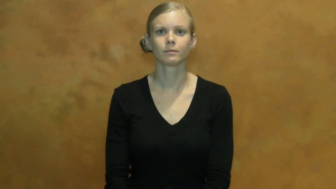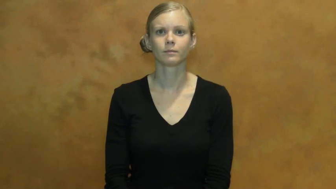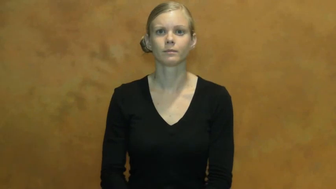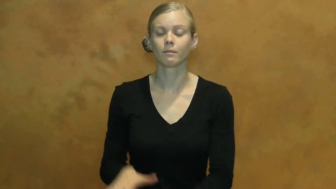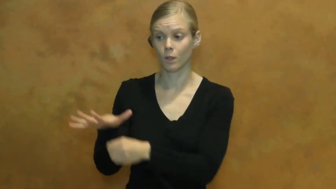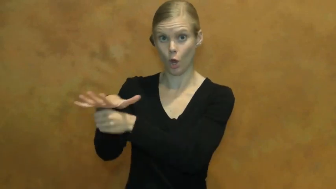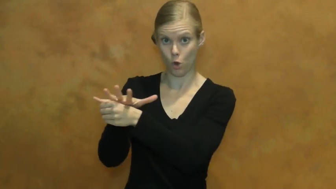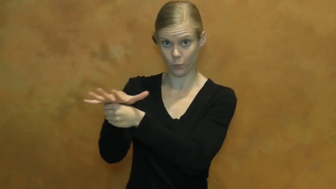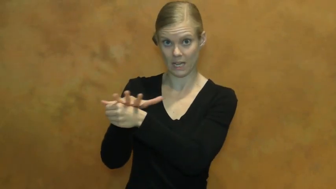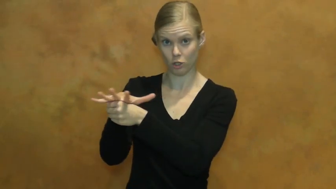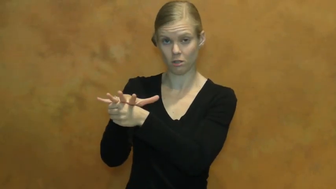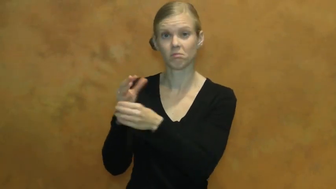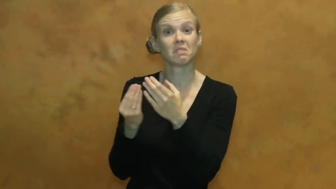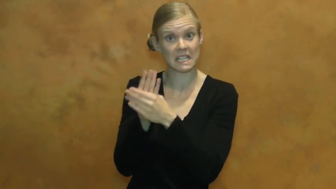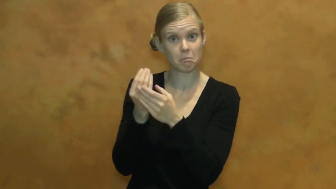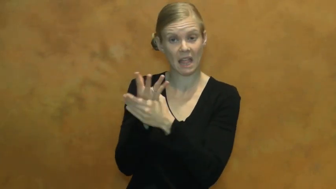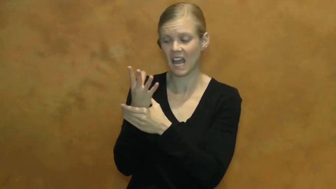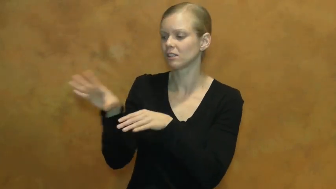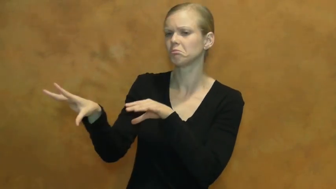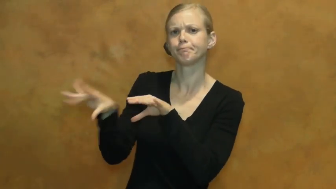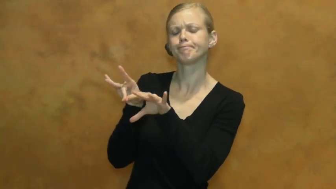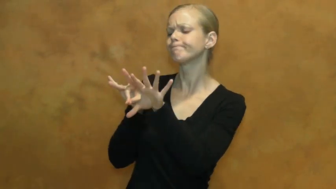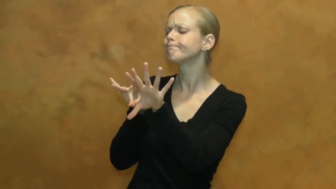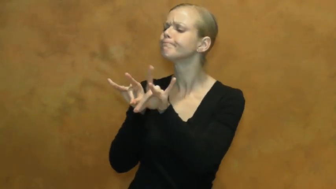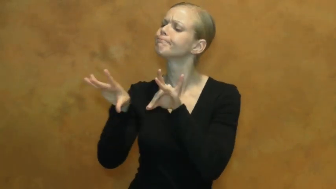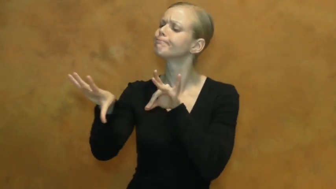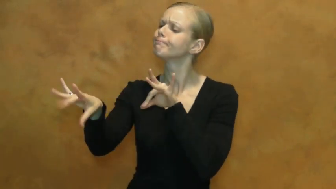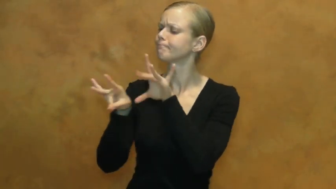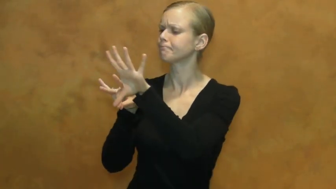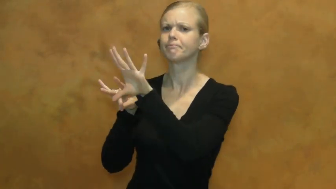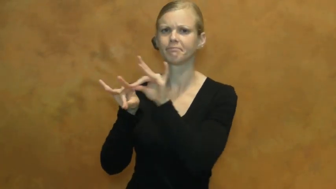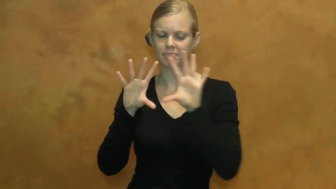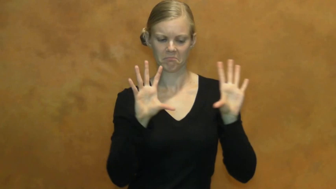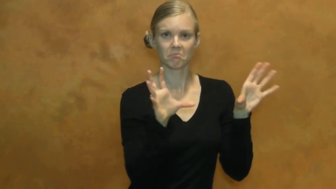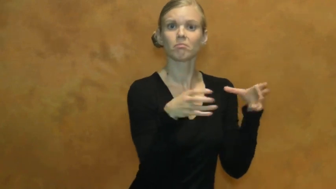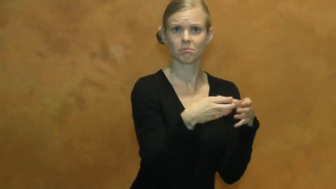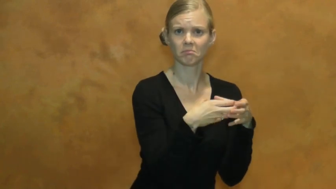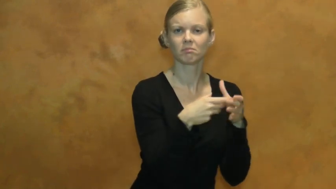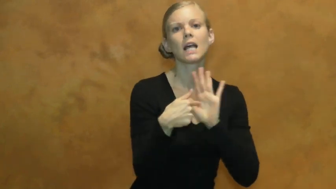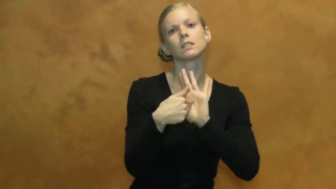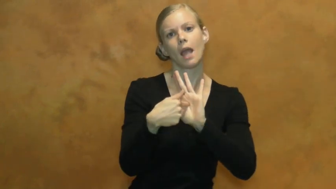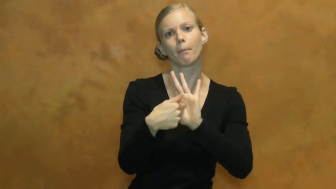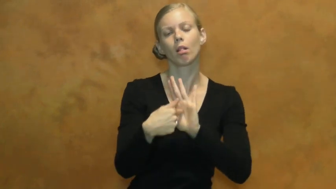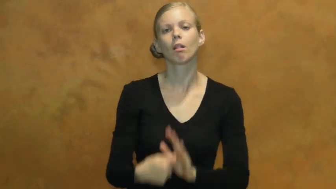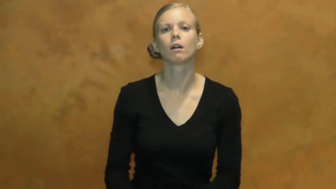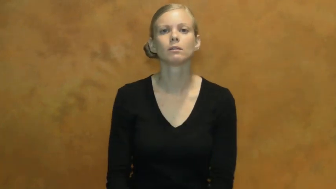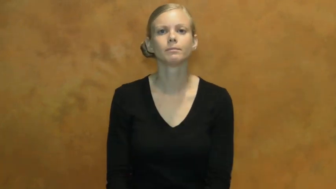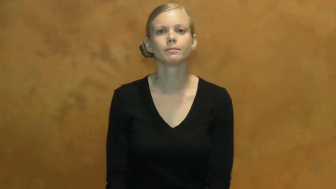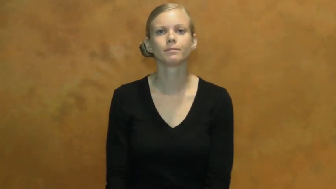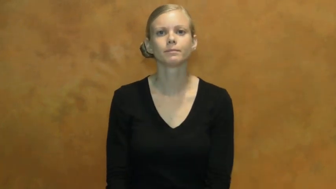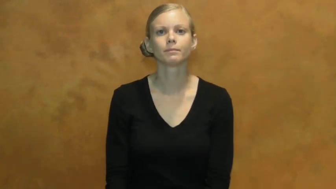forest nursery